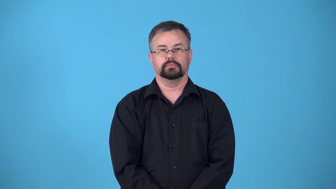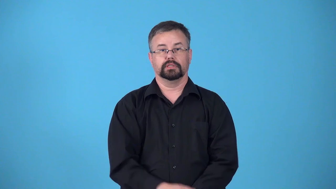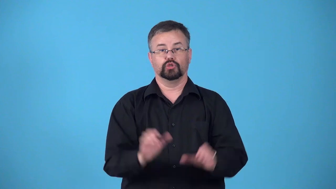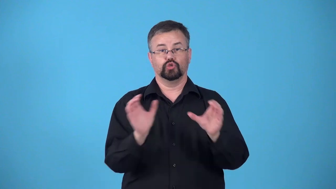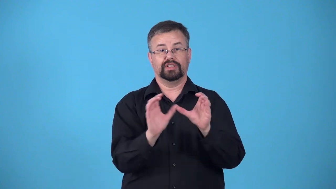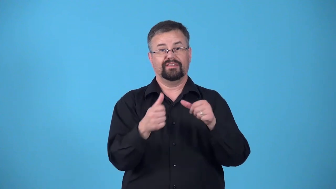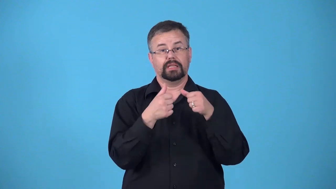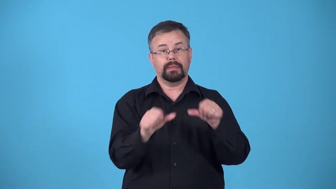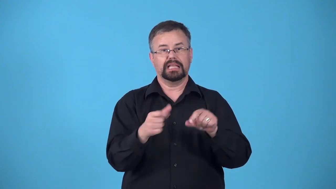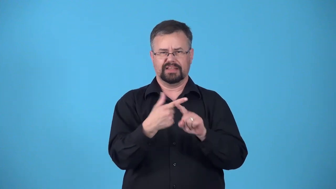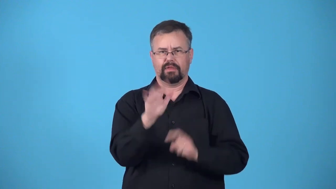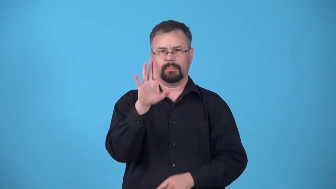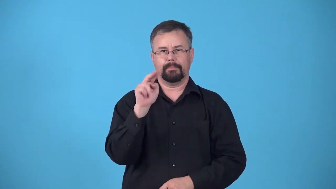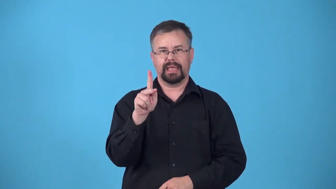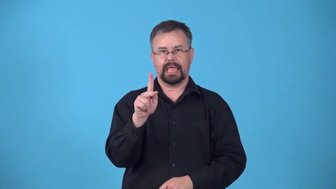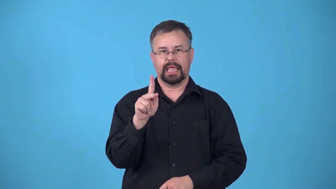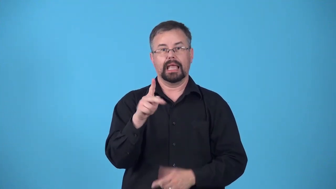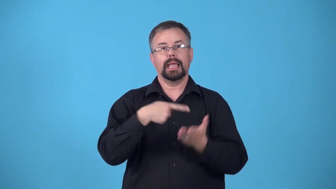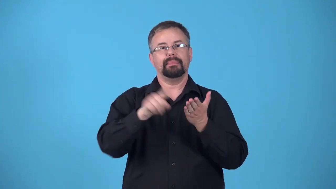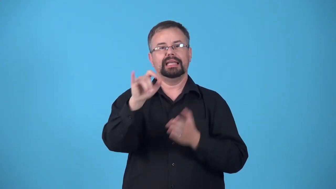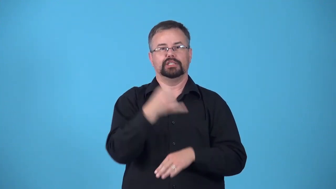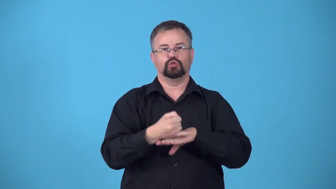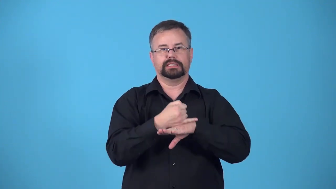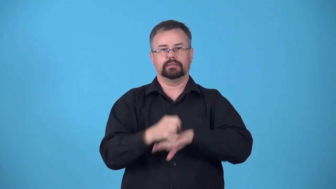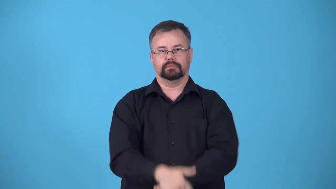cd